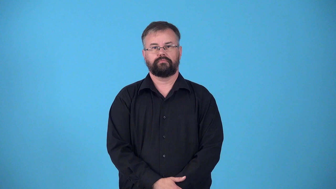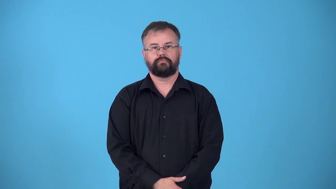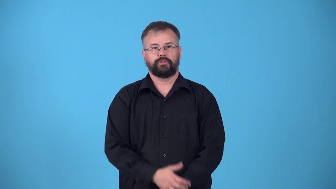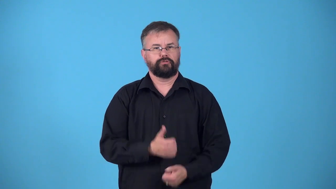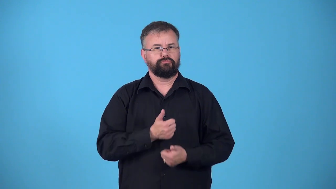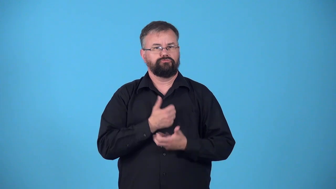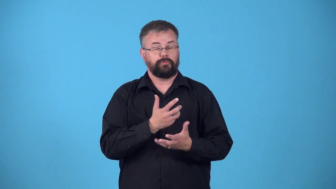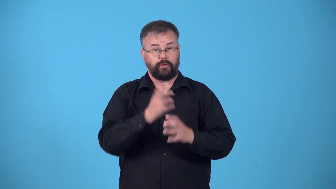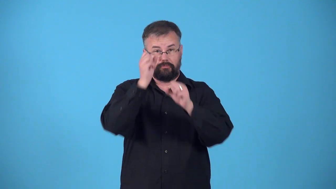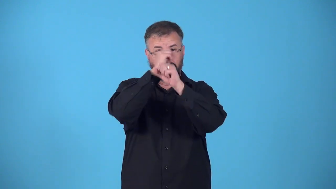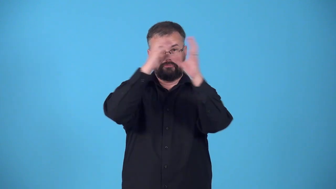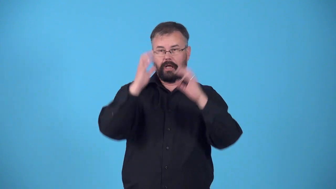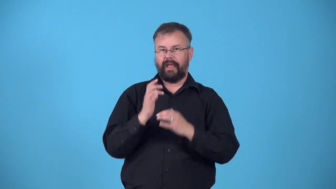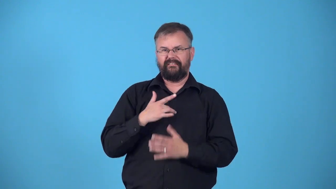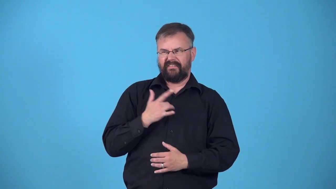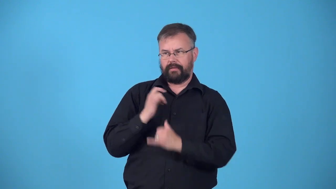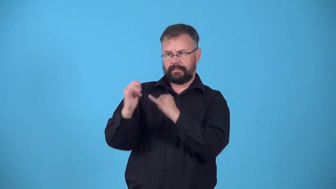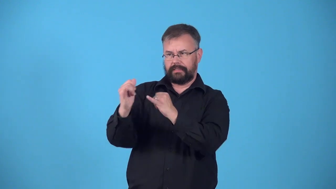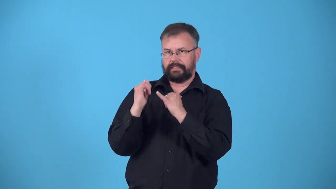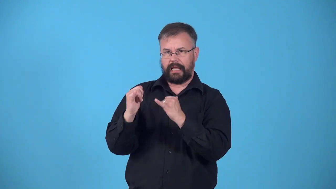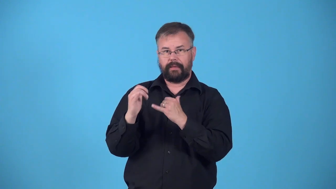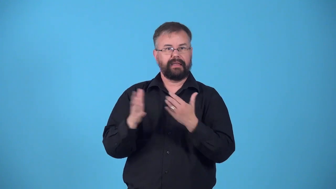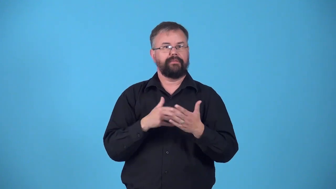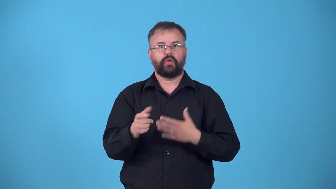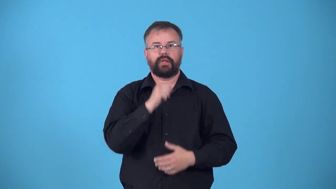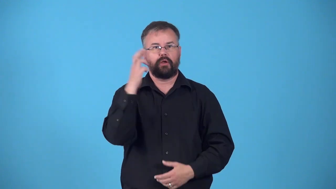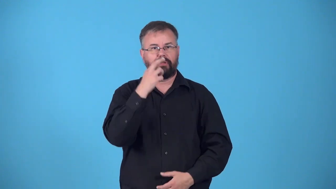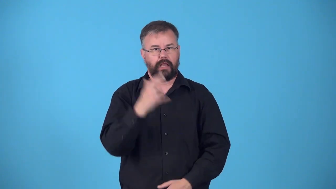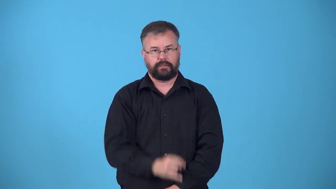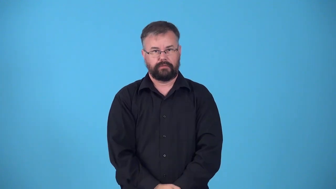project